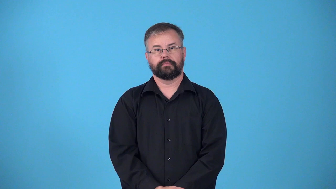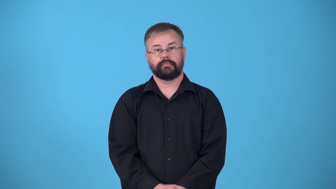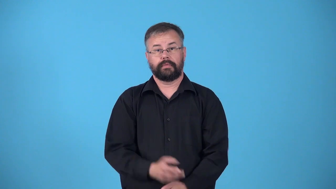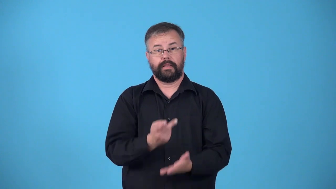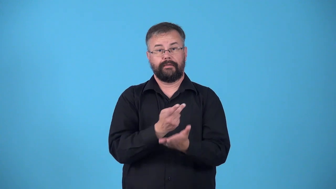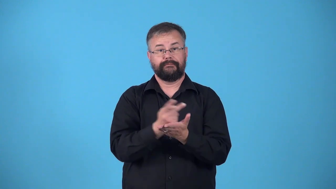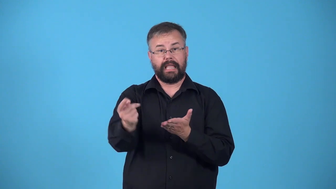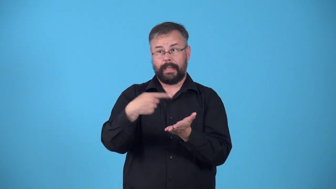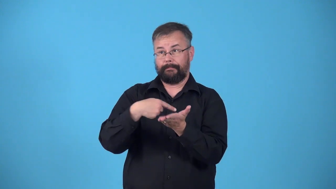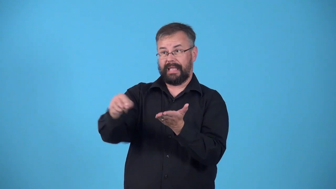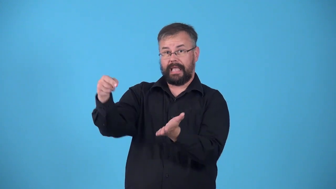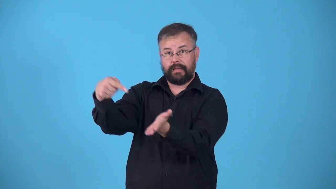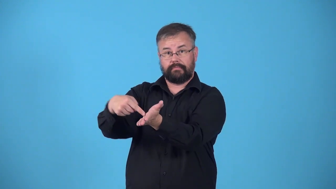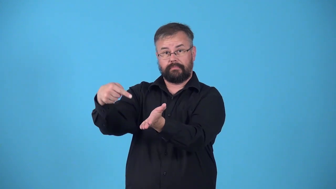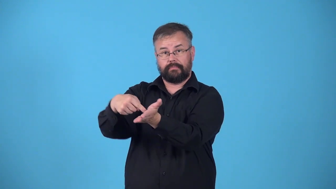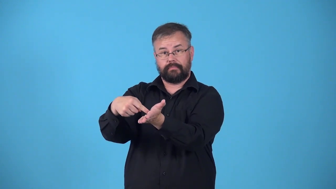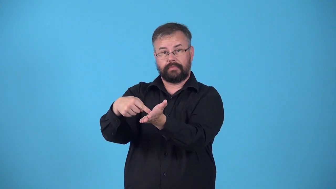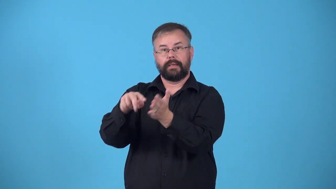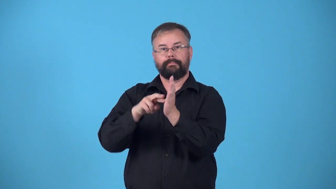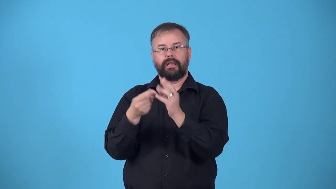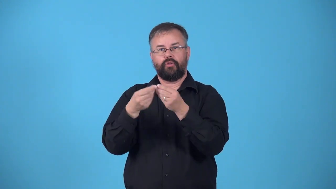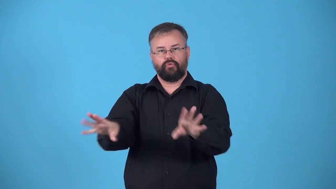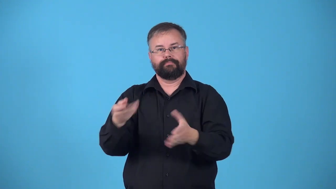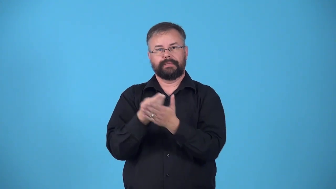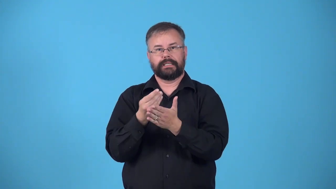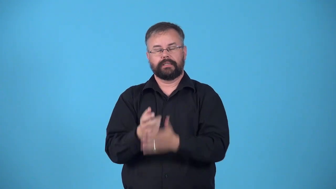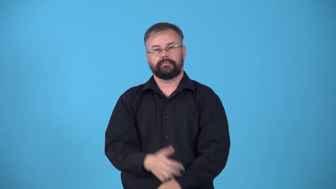nonremittal